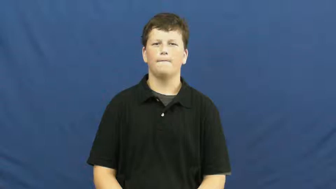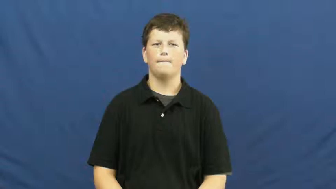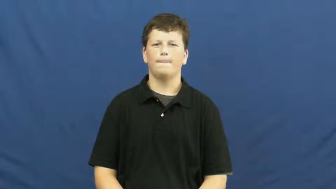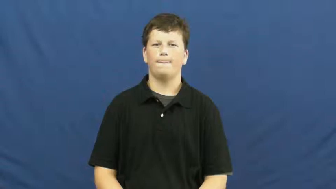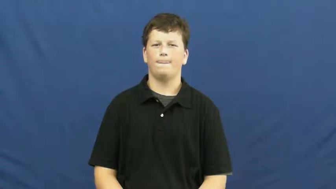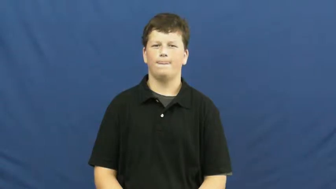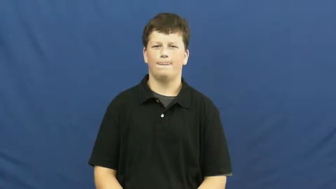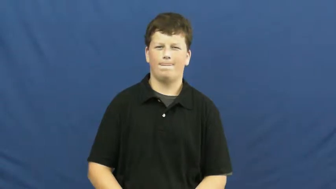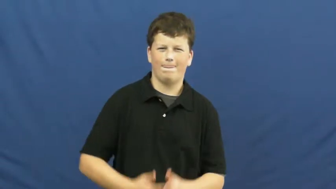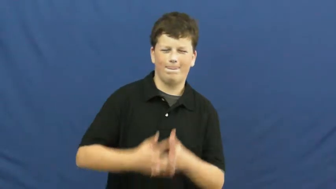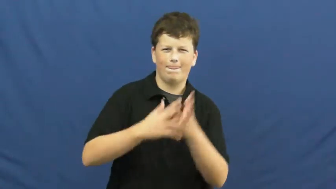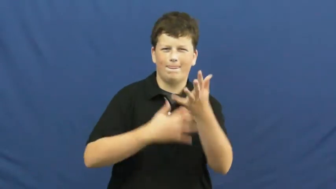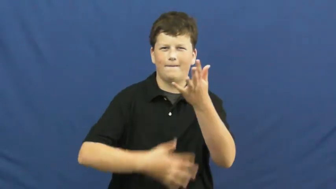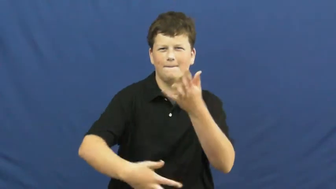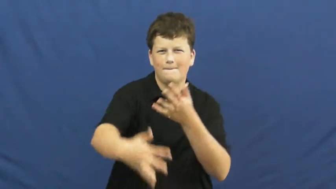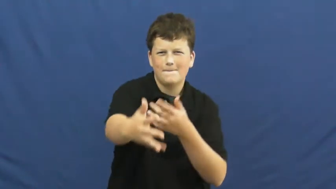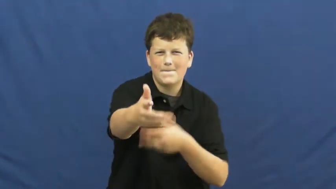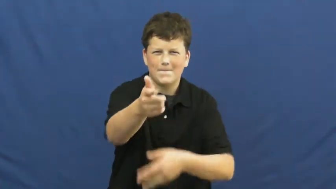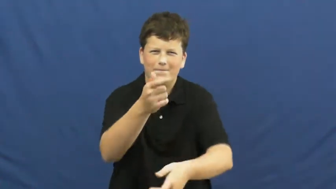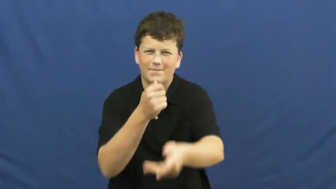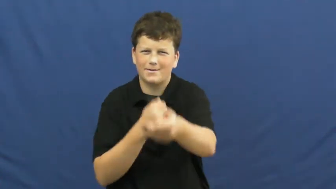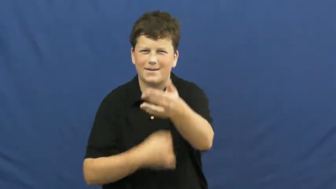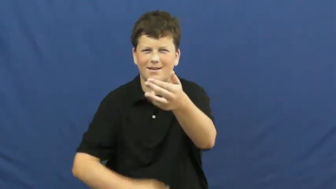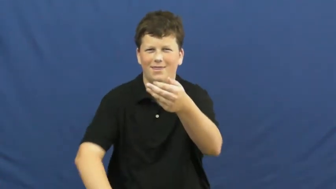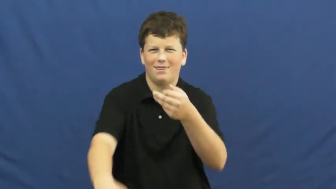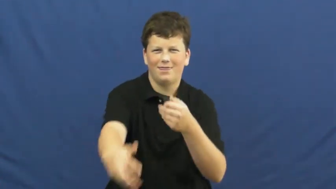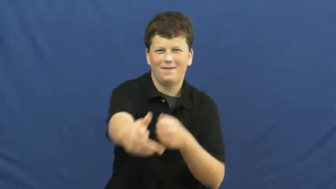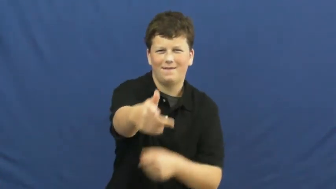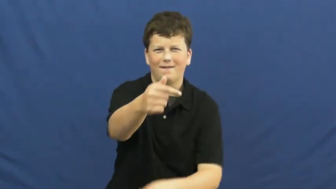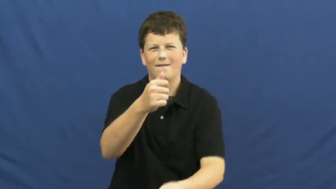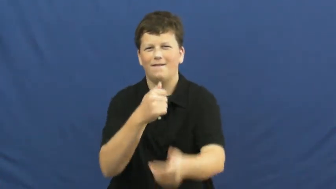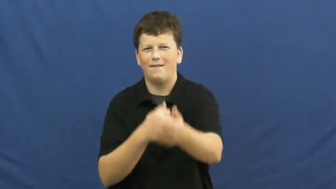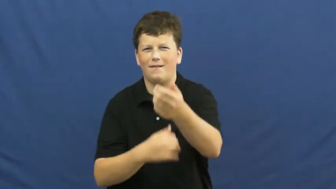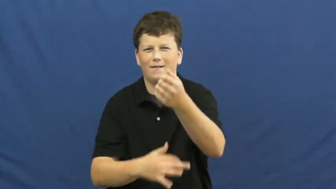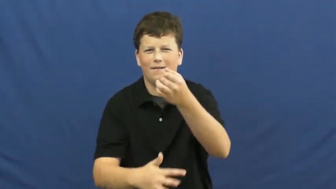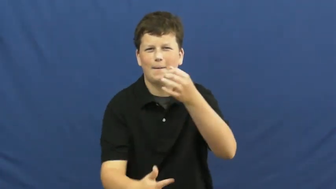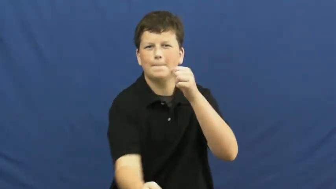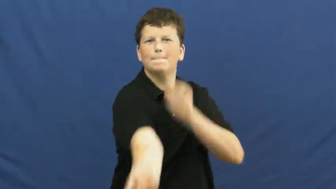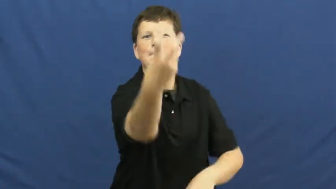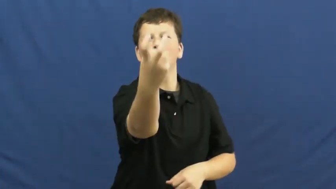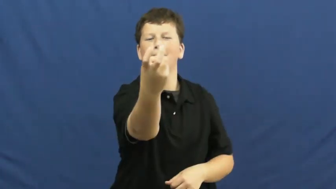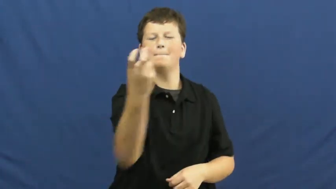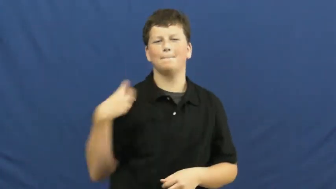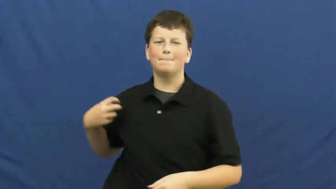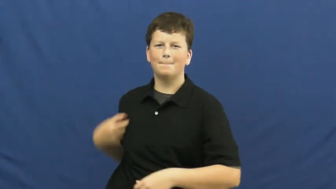lure,lure in,lure away,entice,draw in,beguile,coax,induce,overture